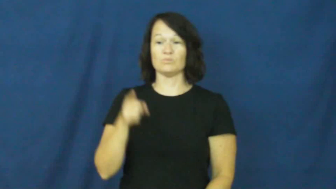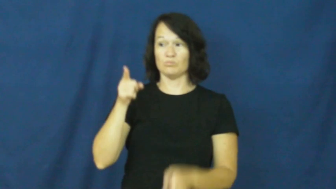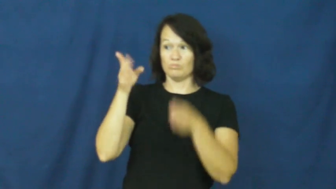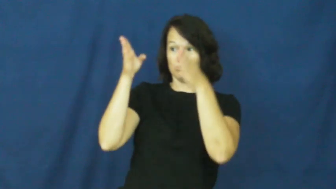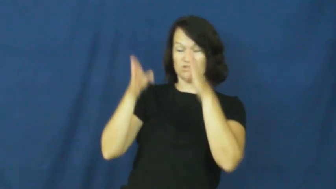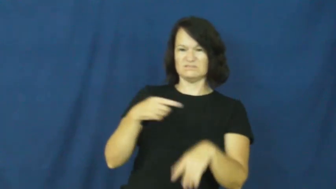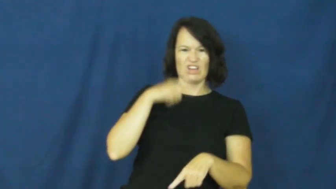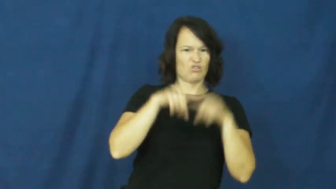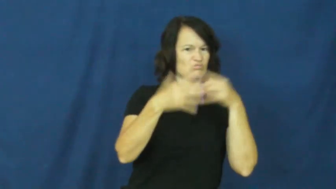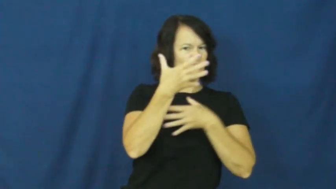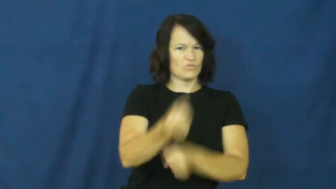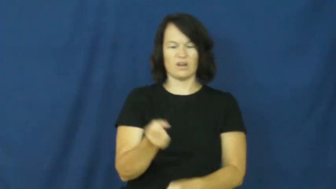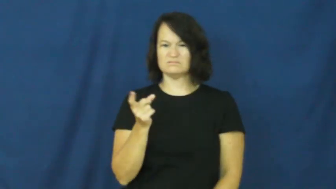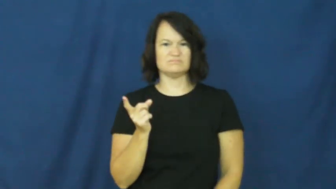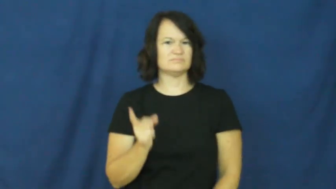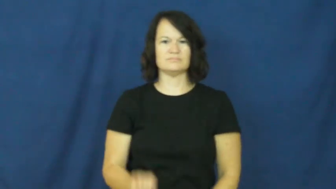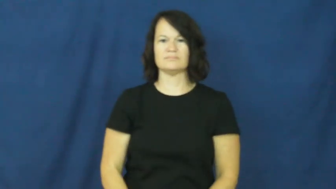bad egg